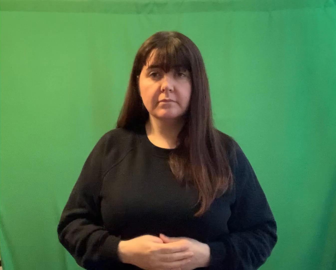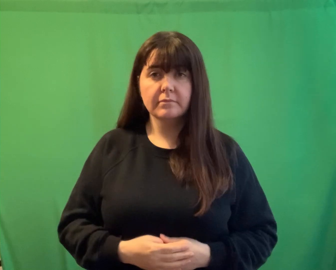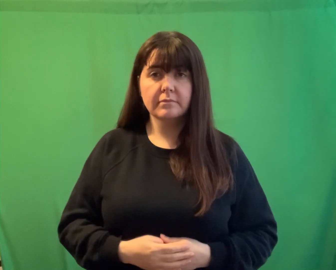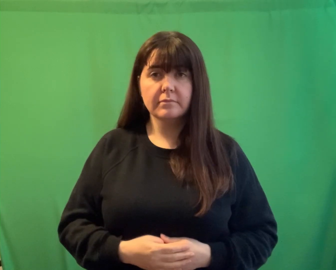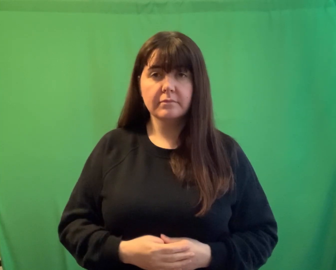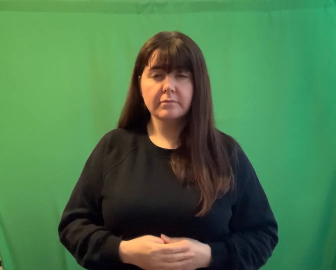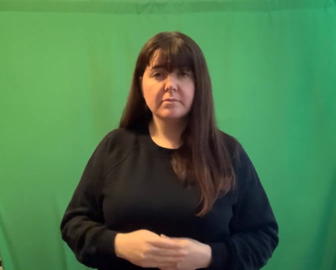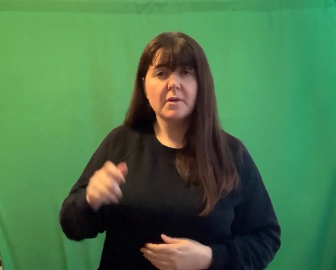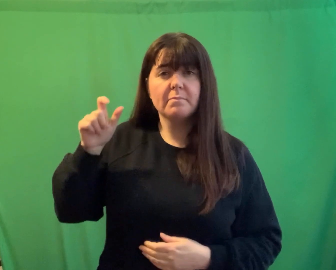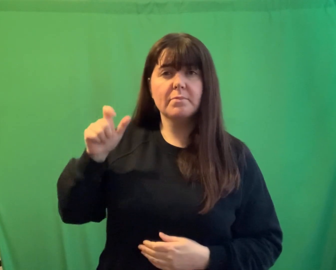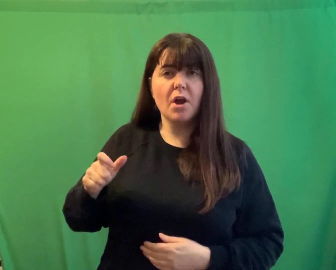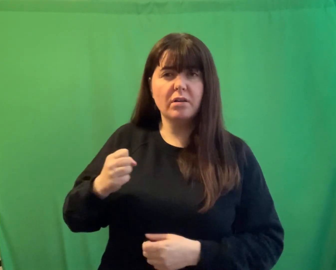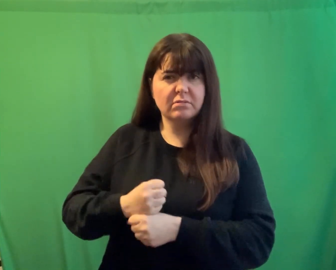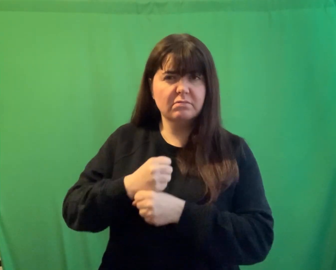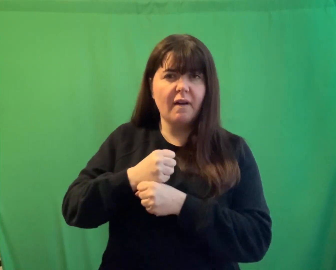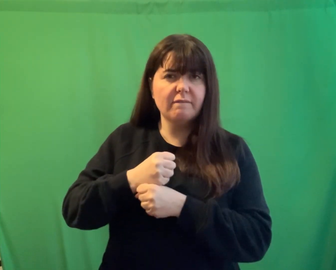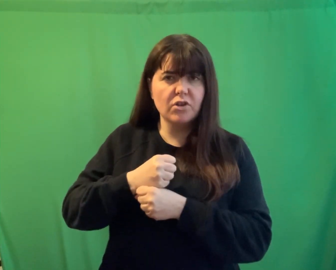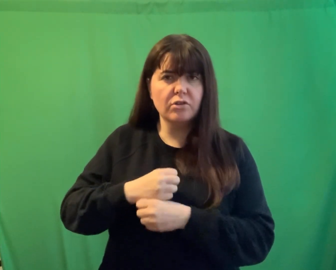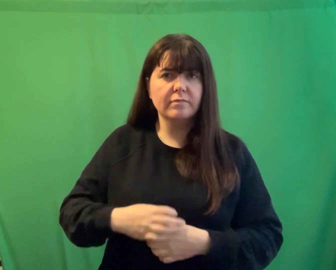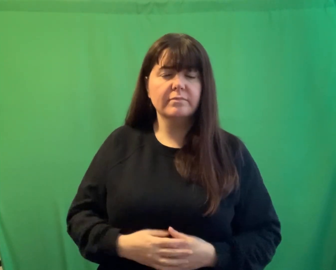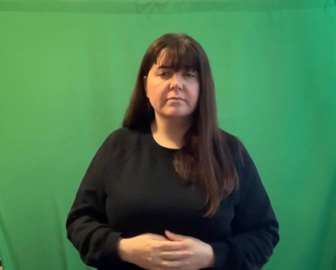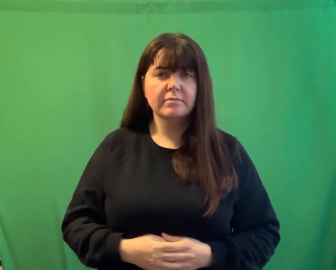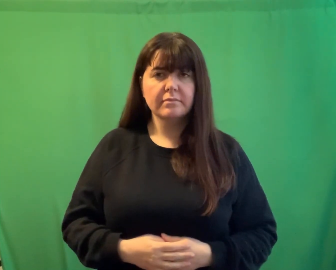Victim